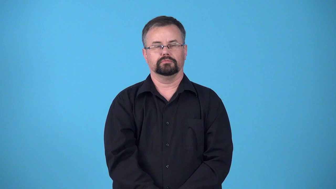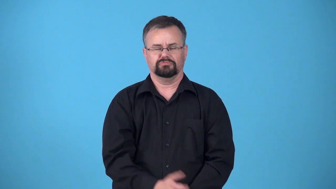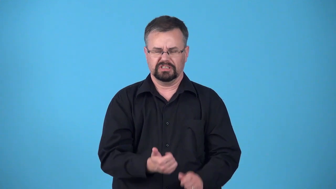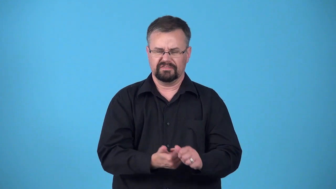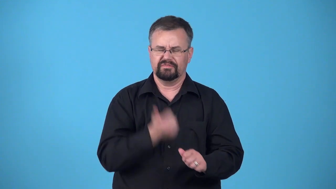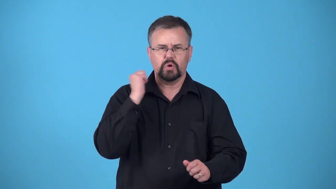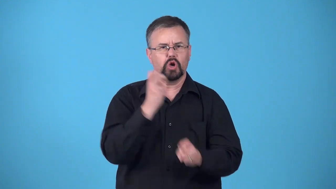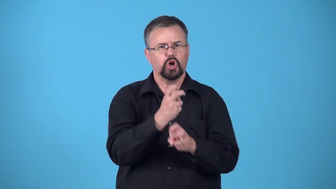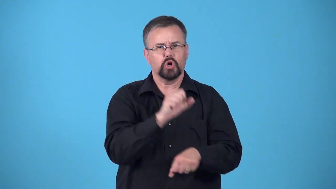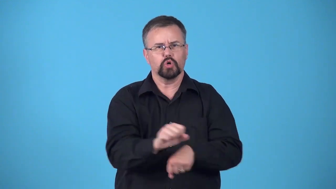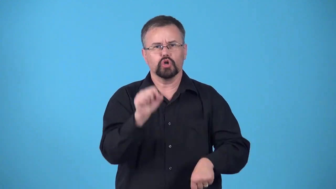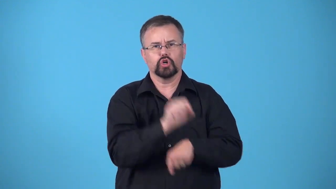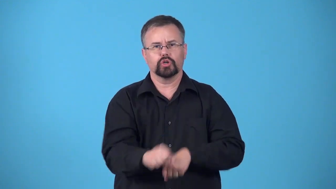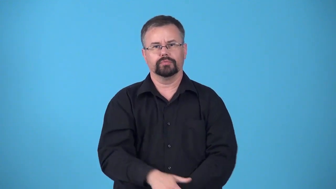take the easy way out